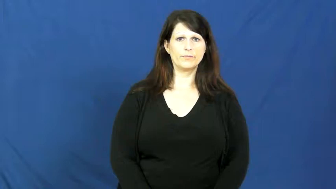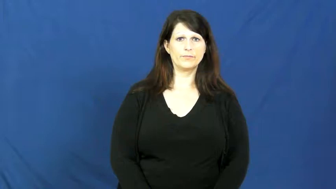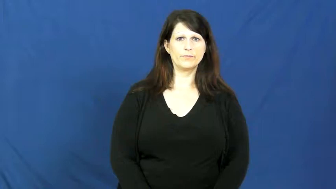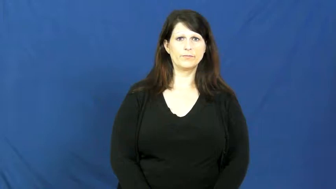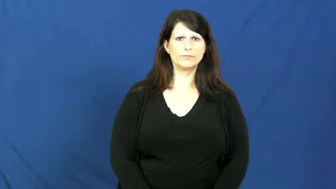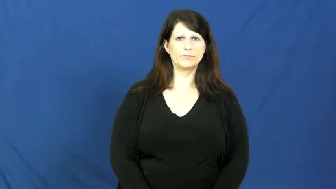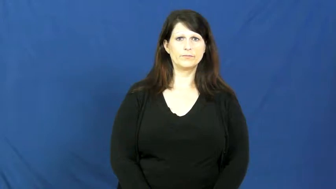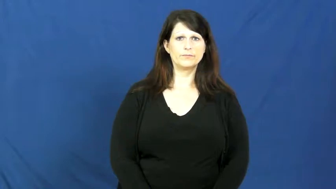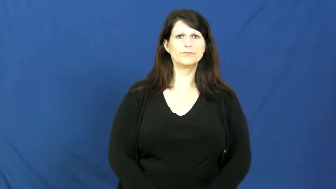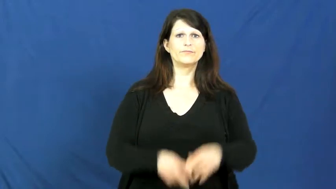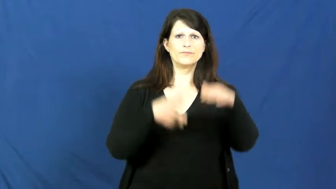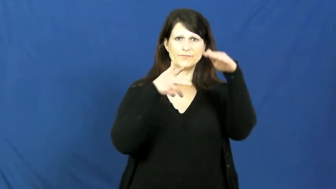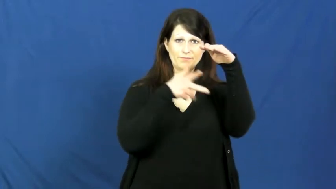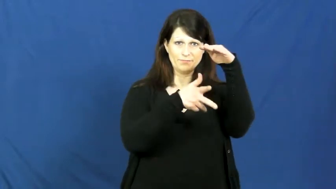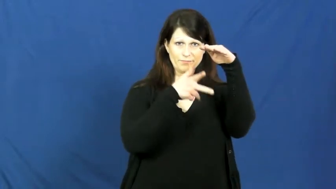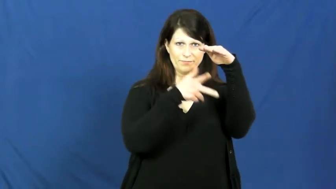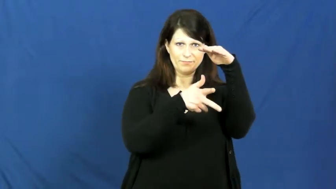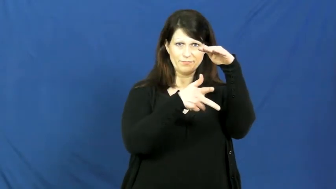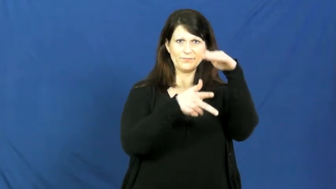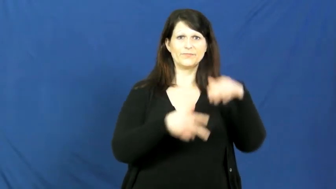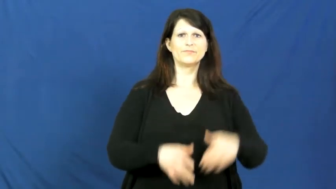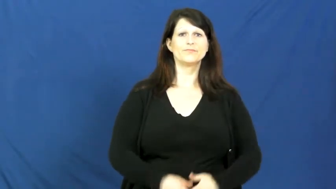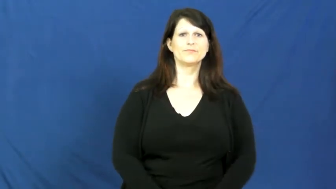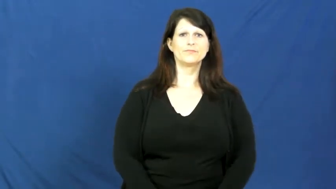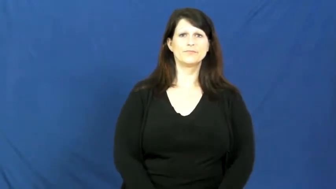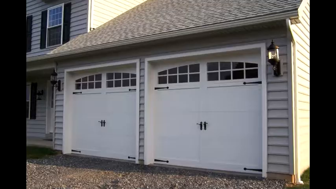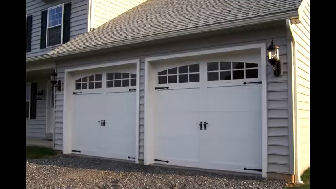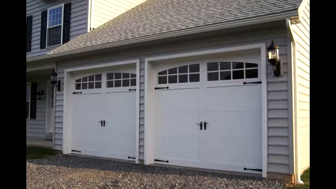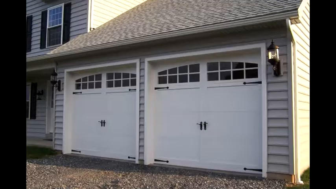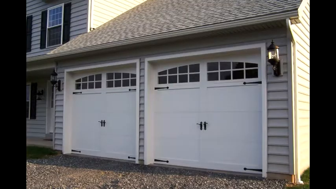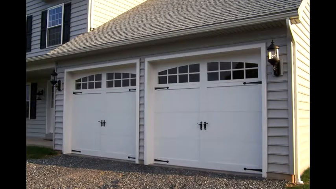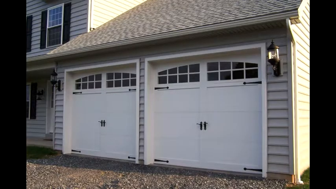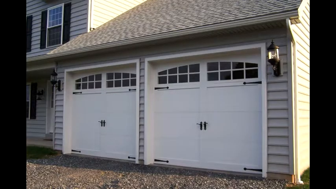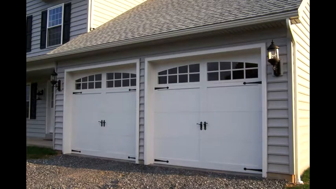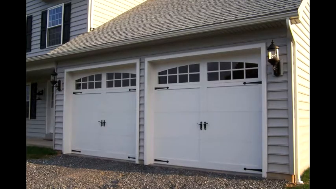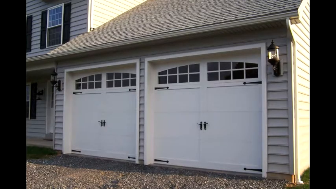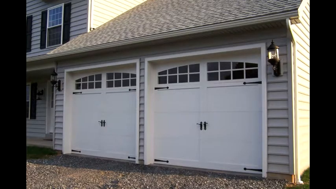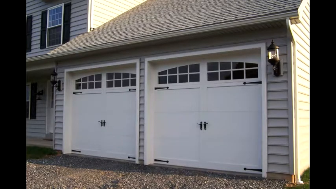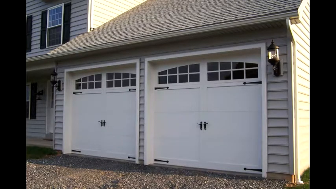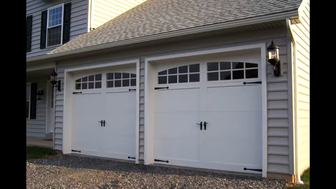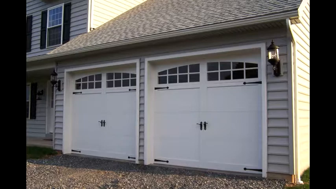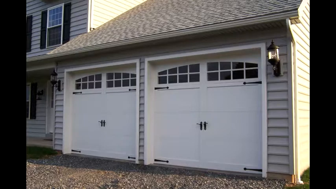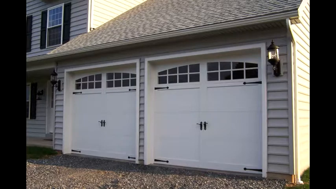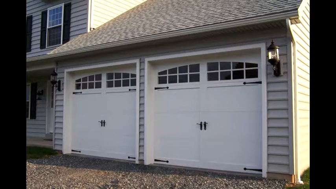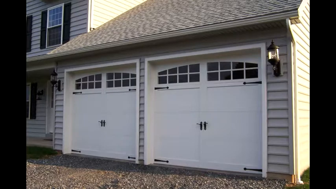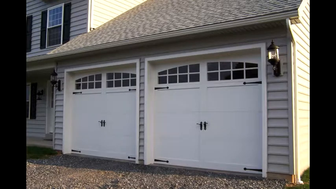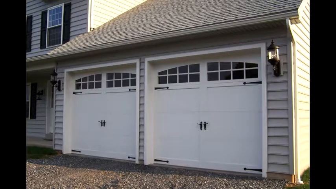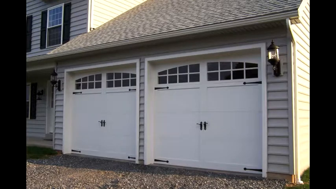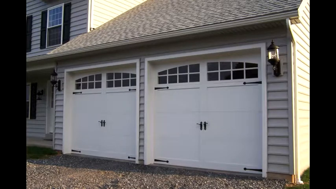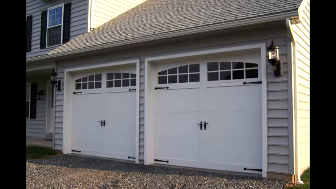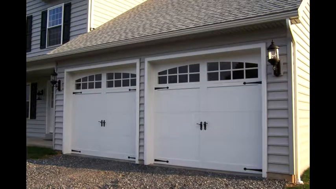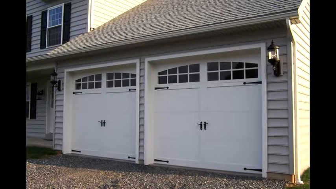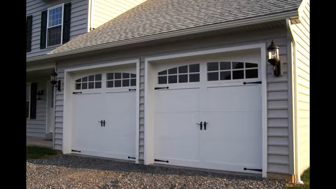garage